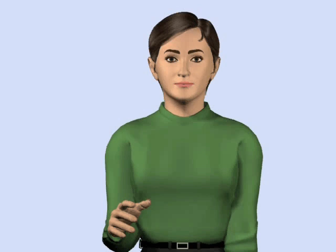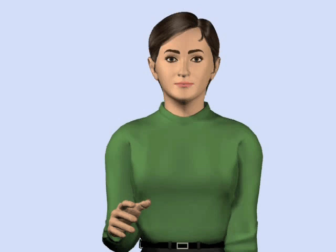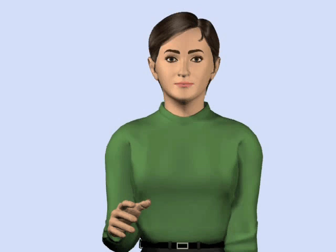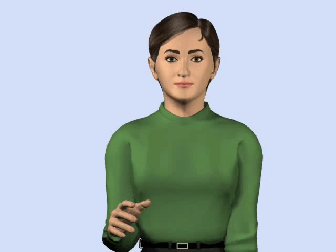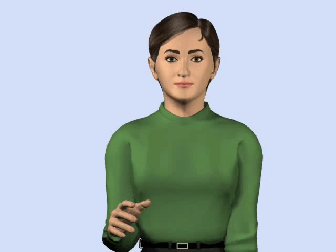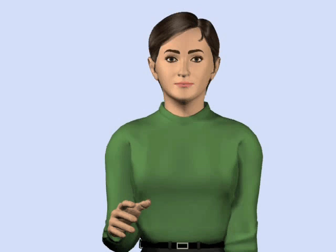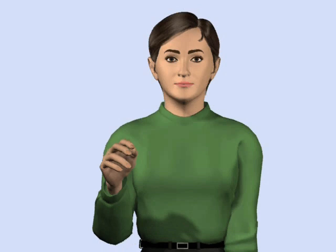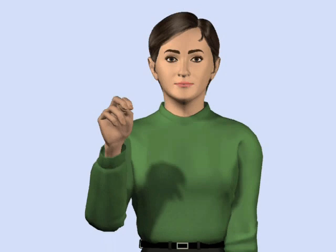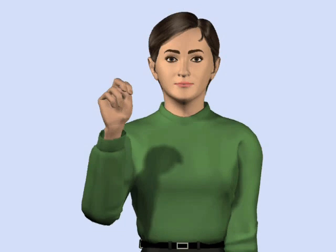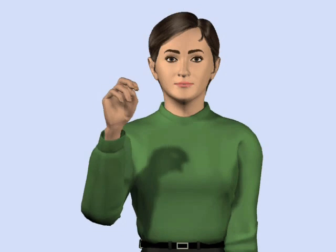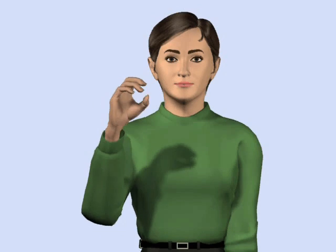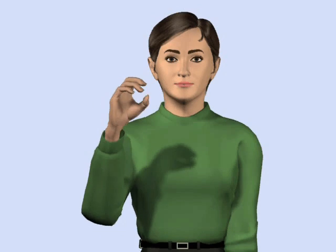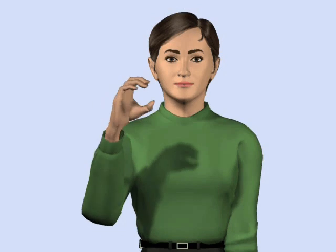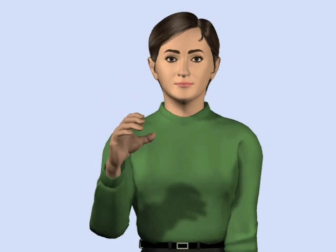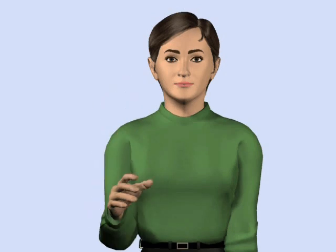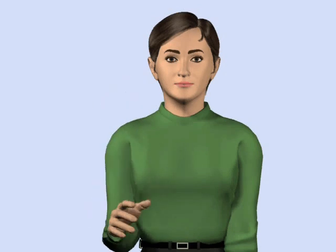New Castle,DE